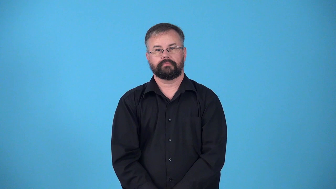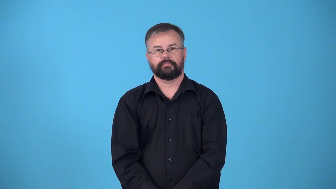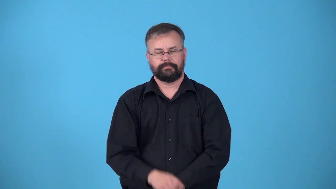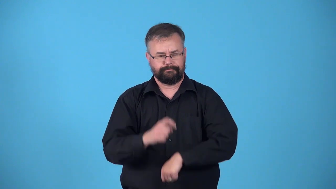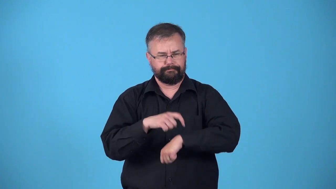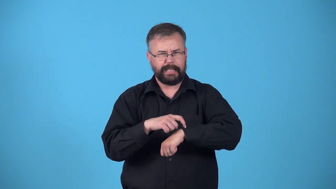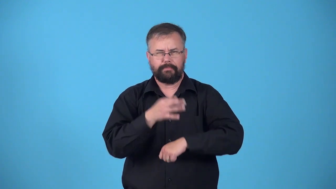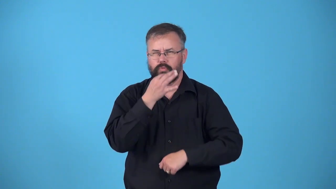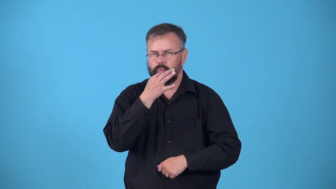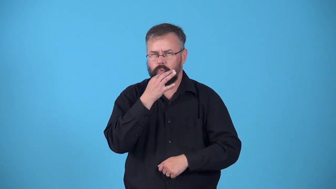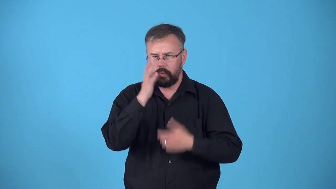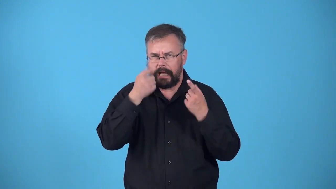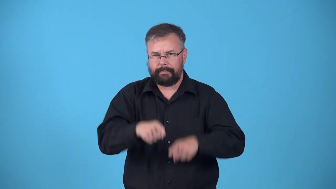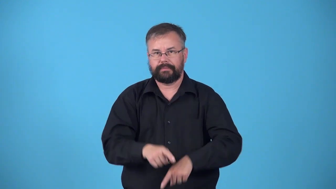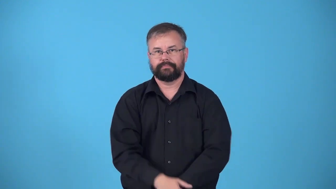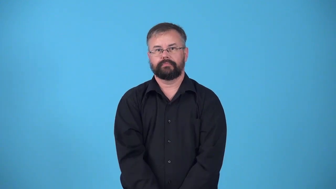oncoming-time